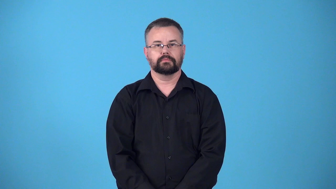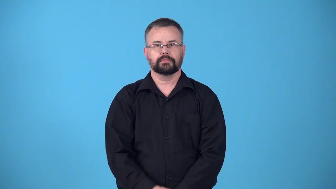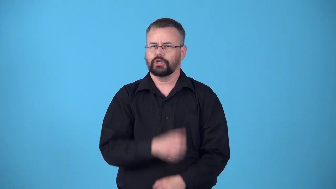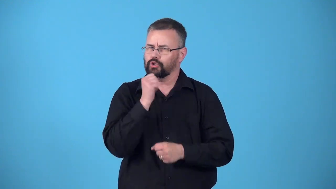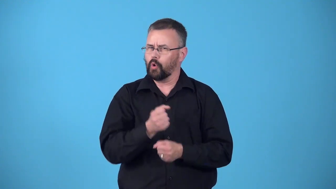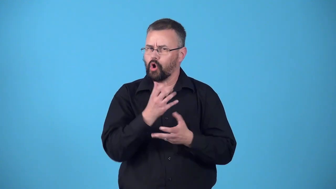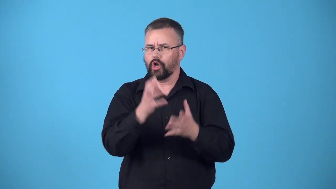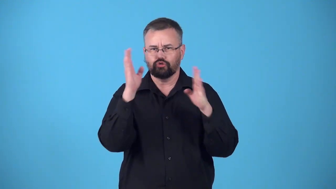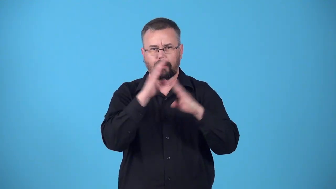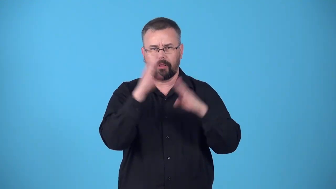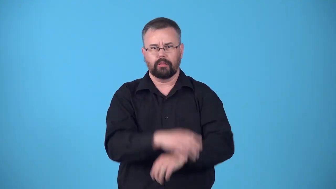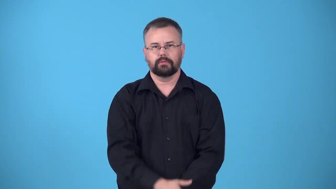don't rock the boat